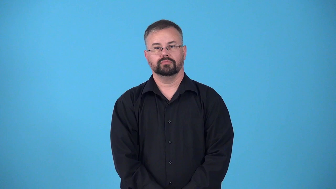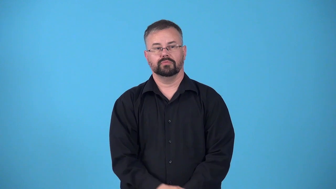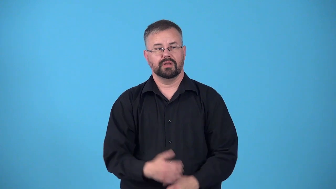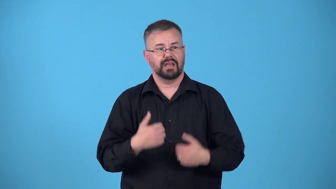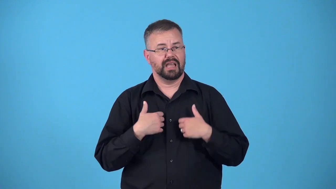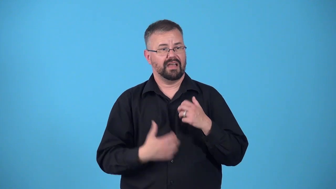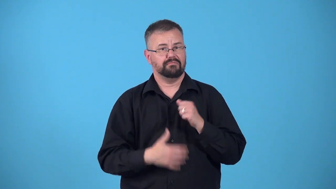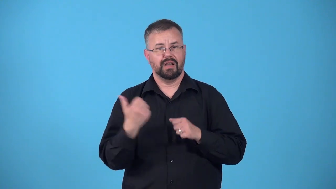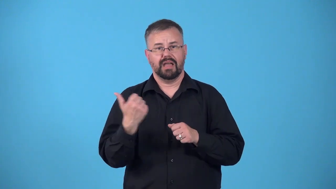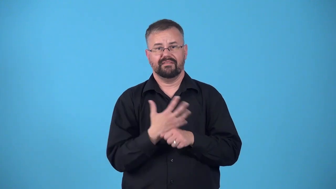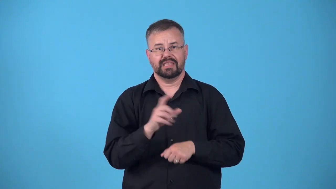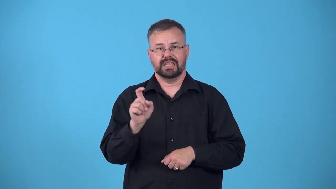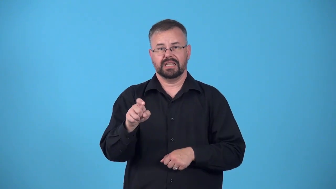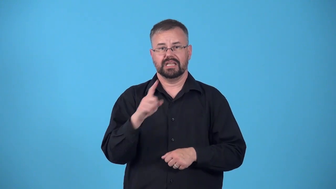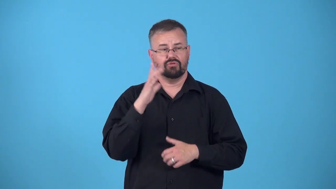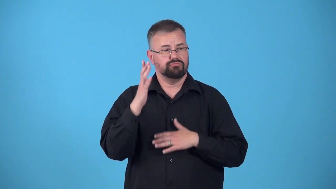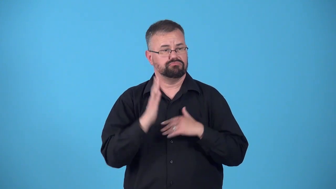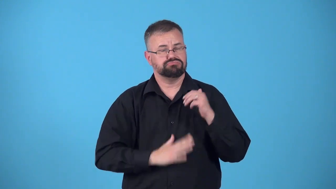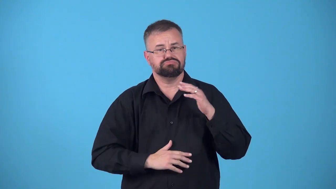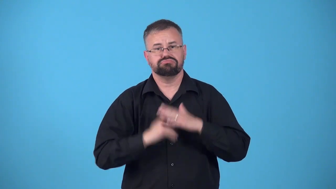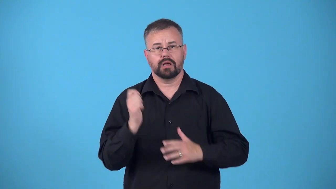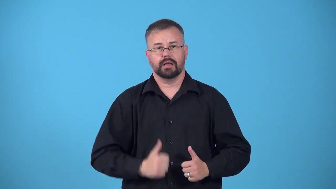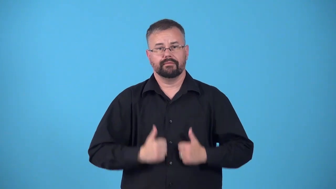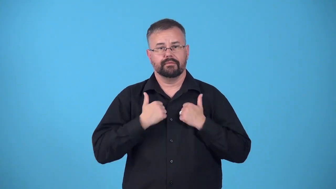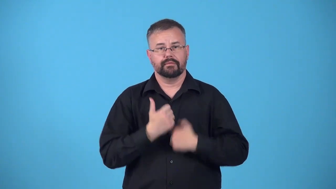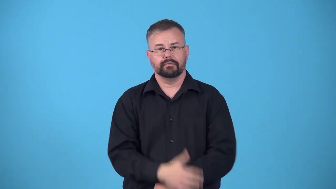well off